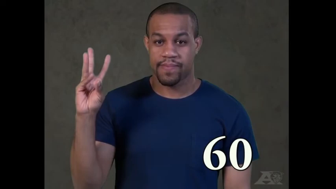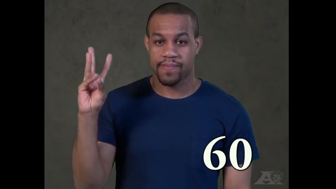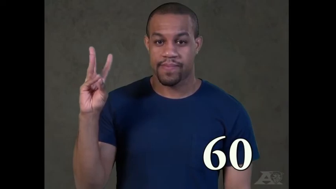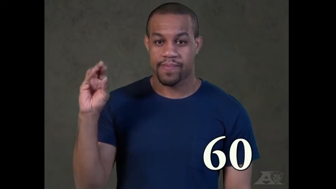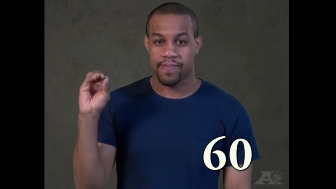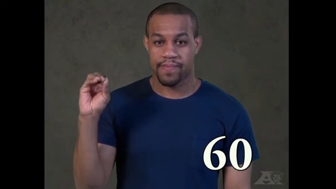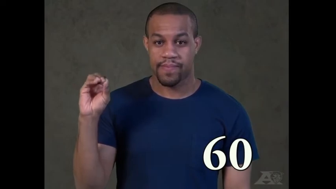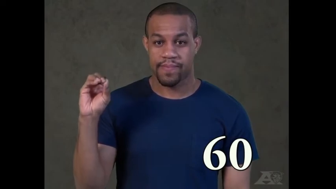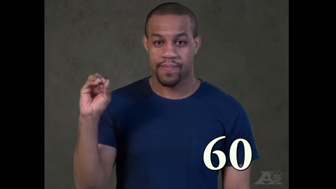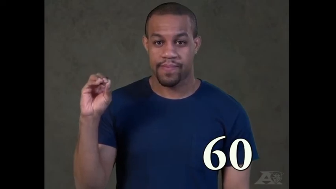sixty